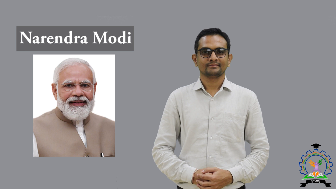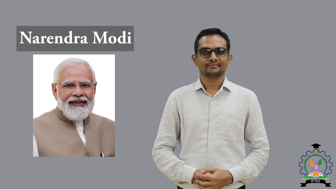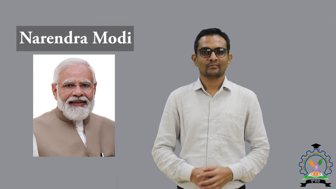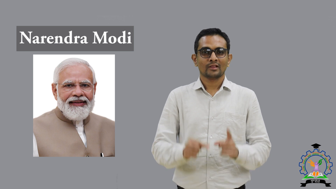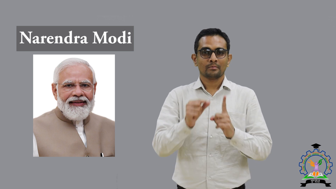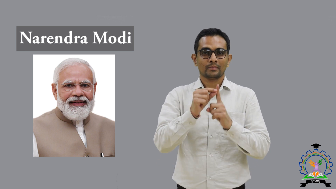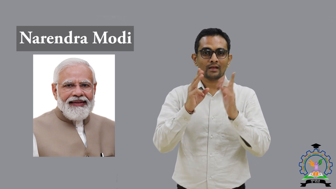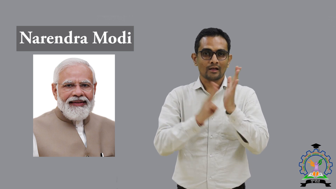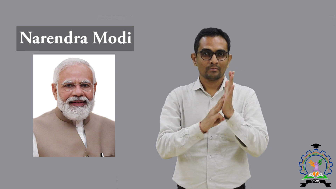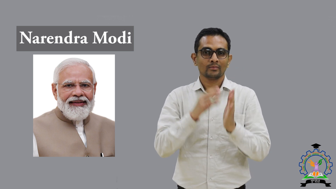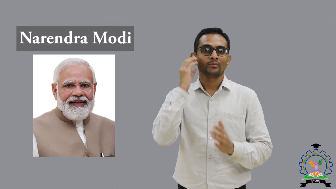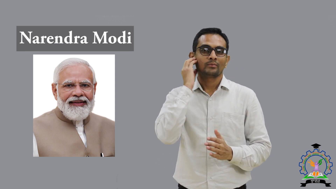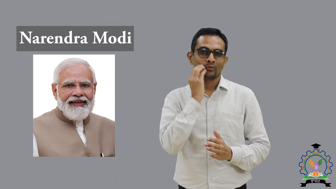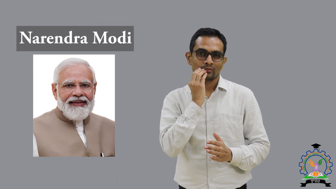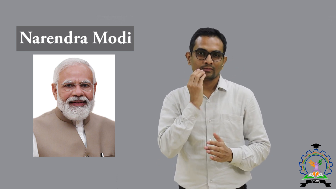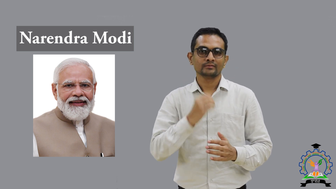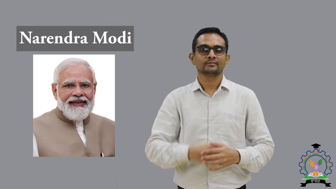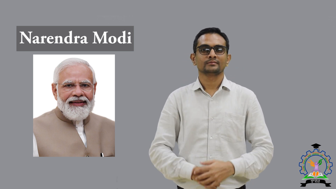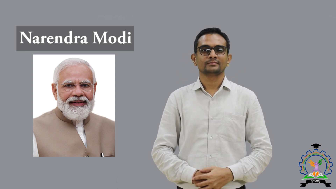Narendra Modi Prime Minister